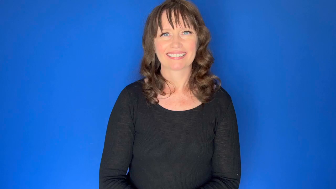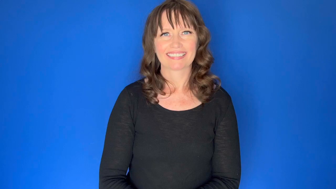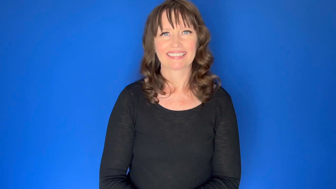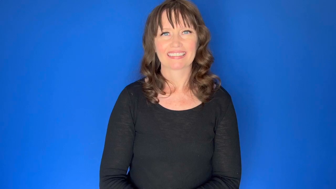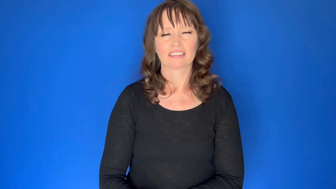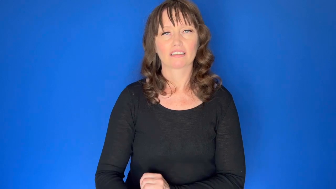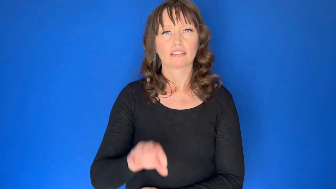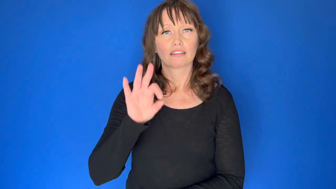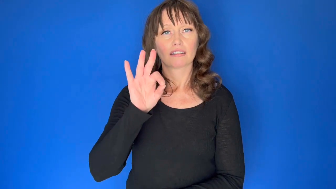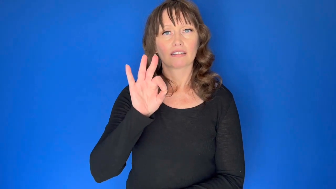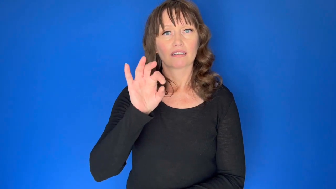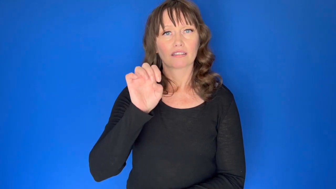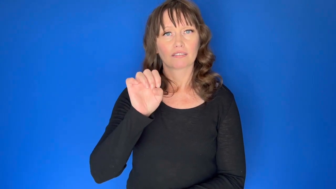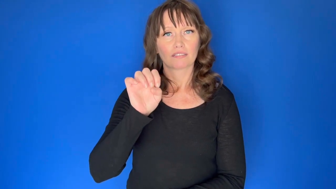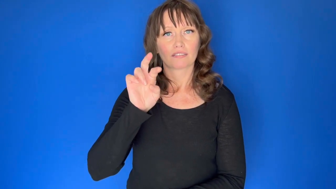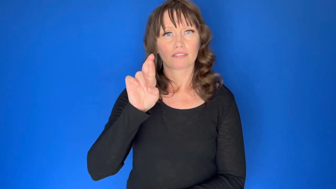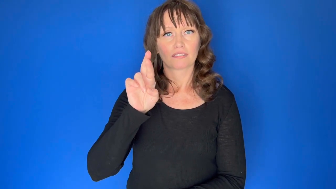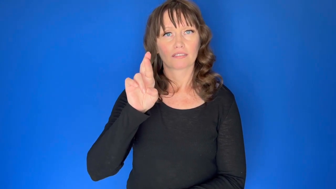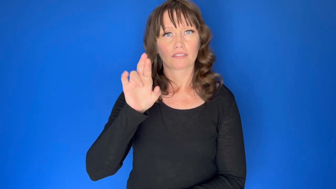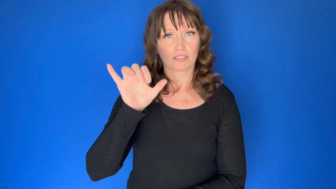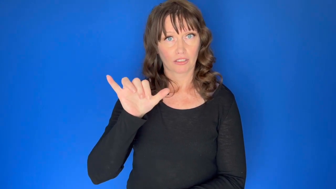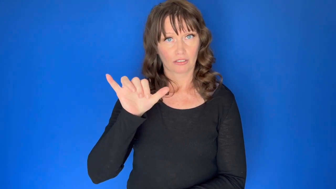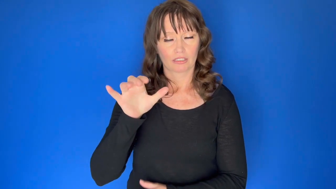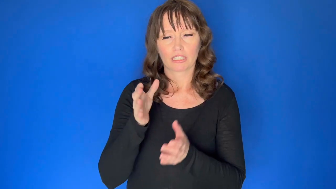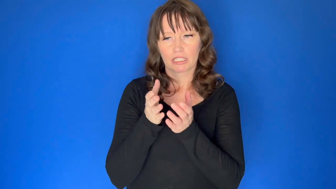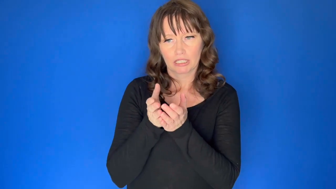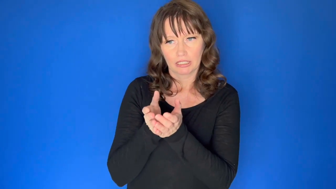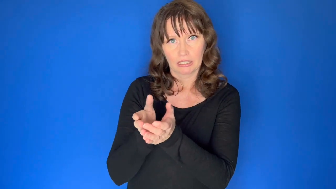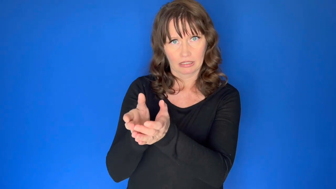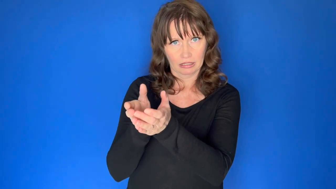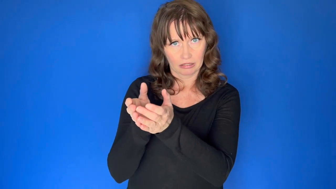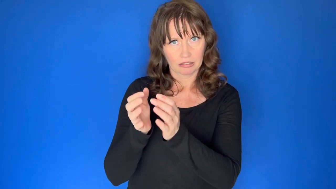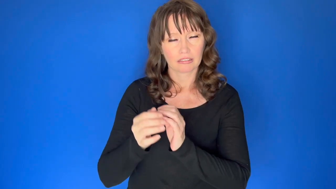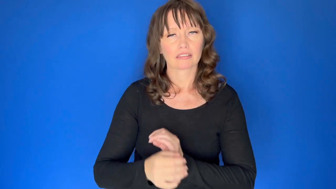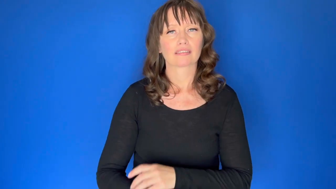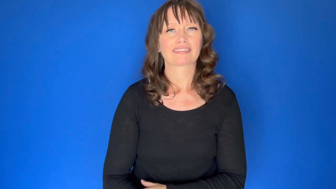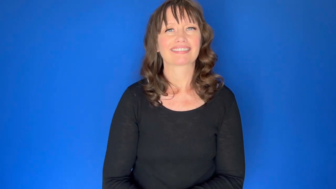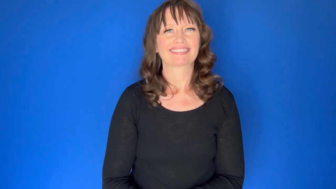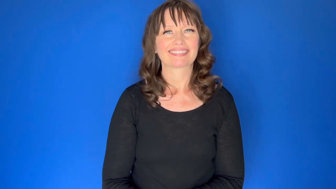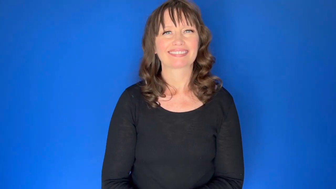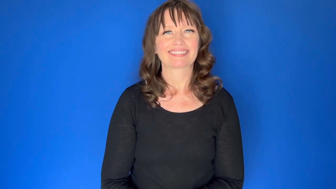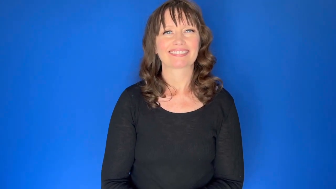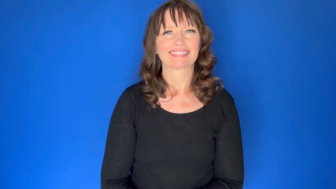ferry